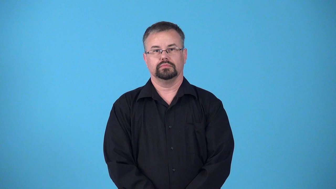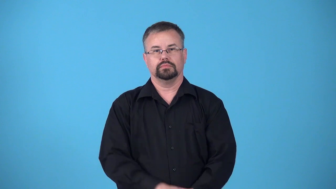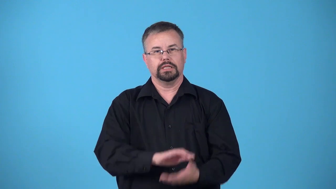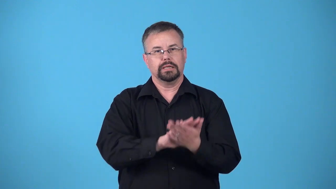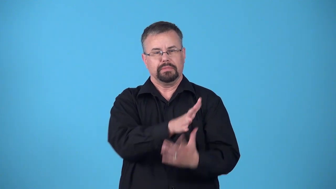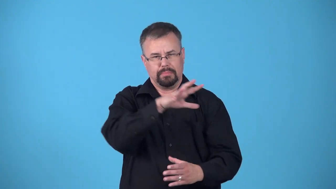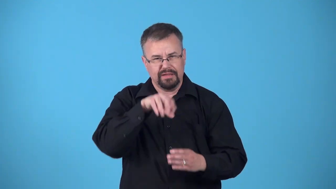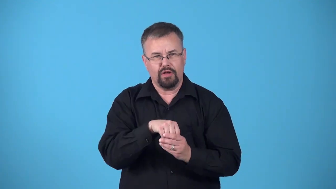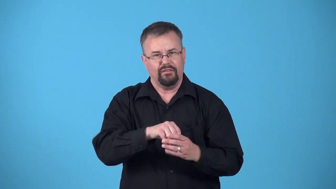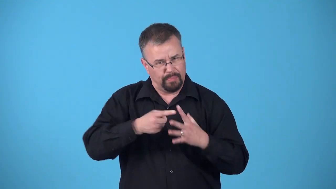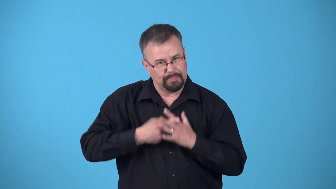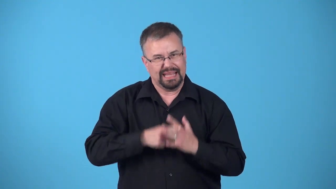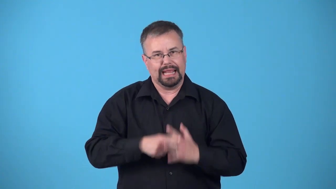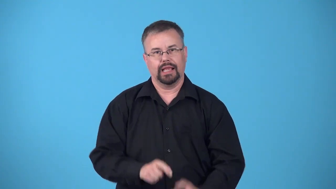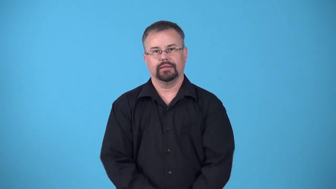in on the ground floor